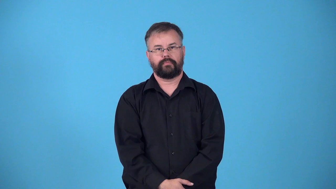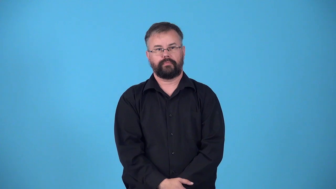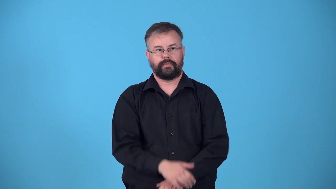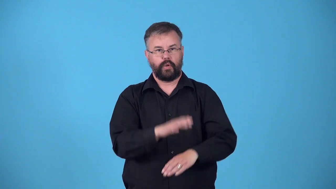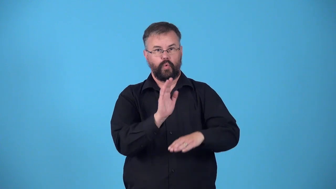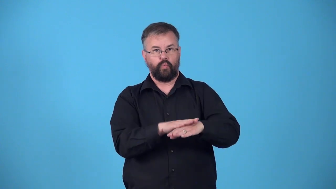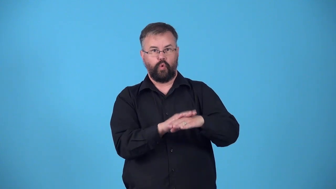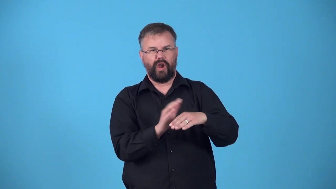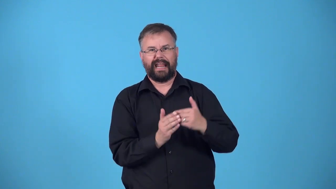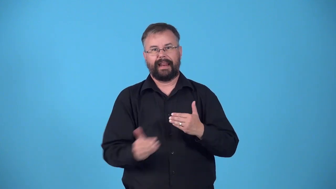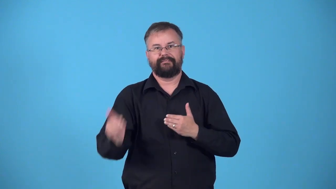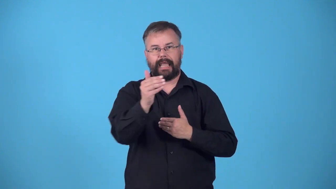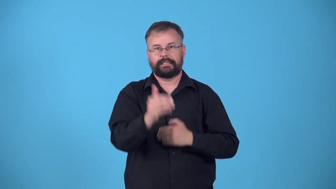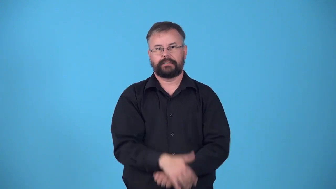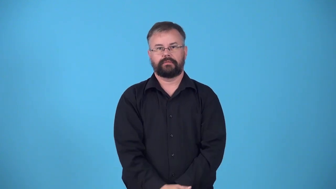previse,prewarn